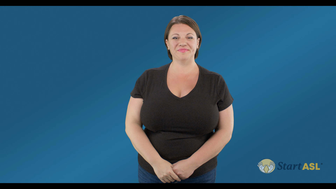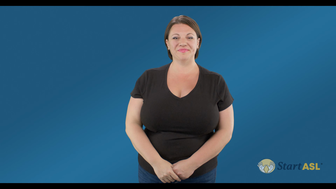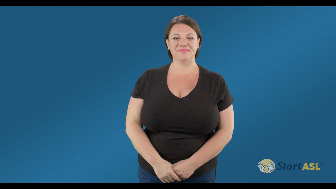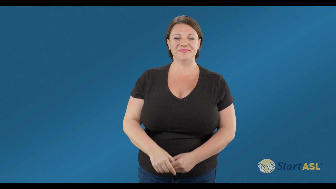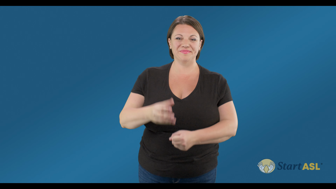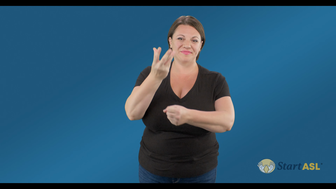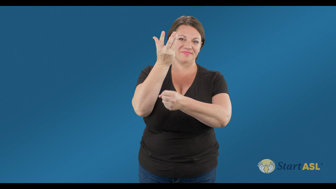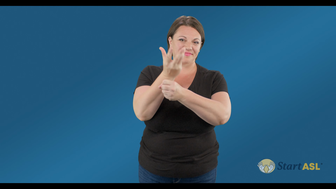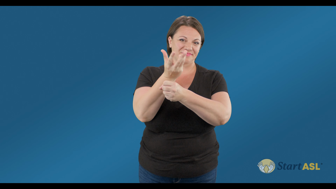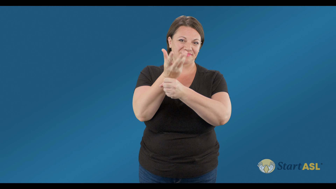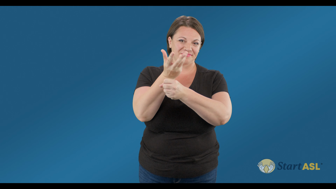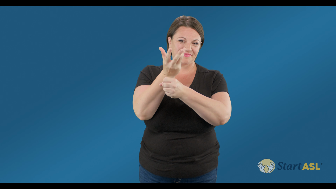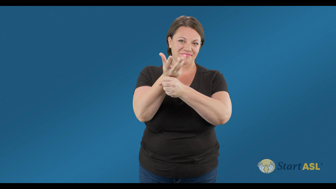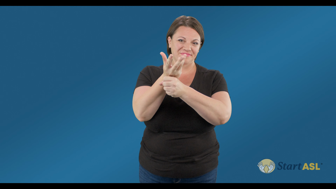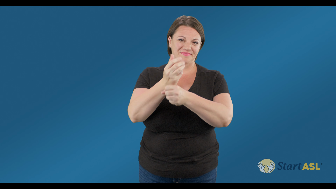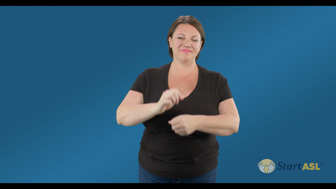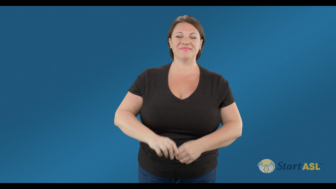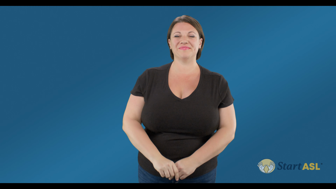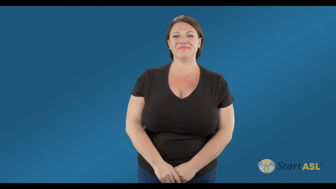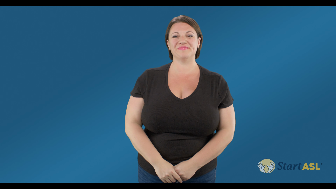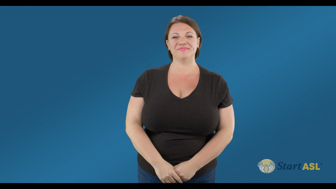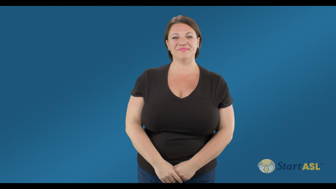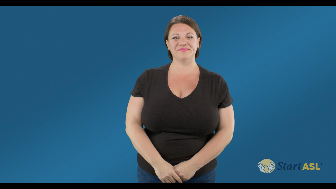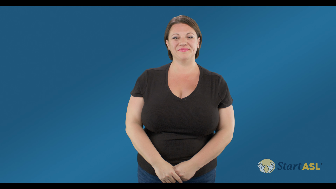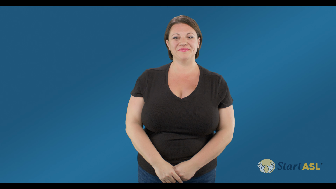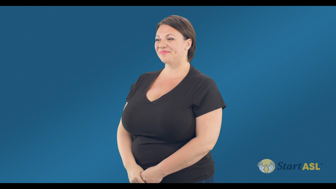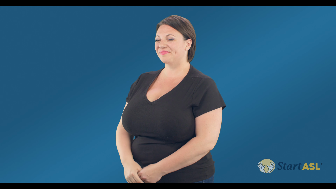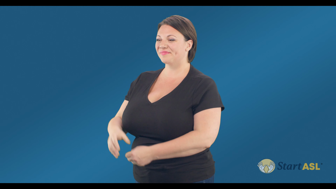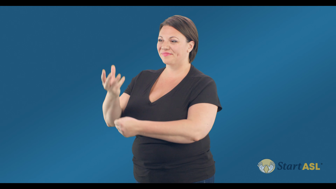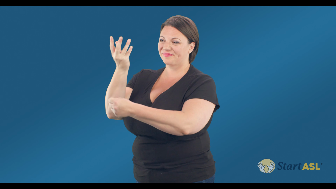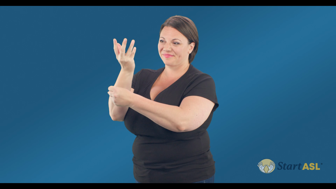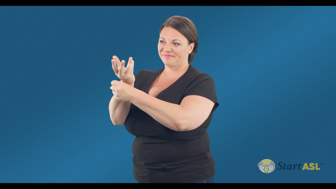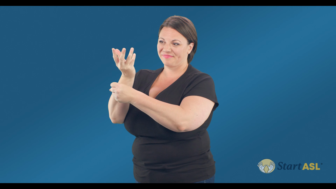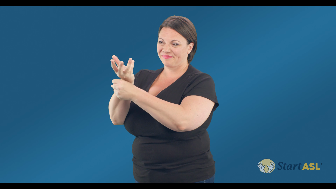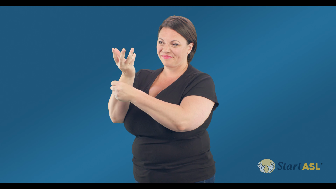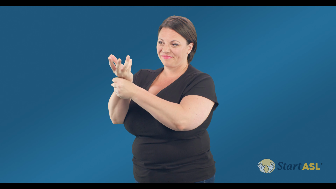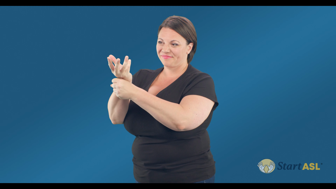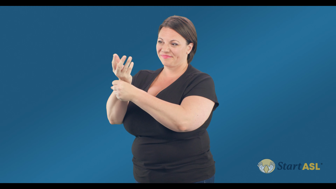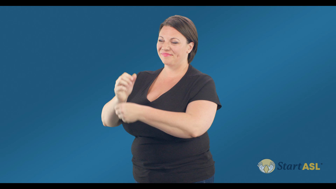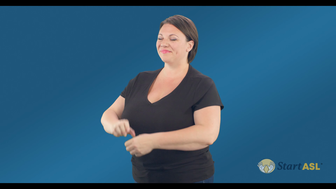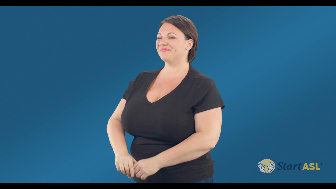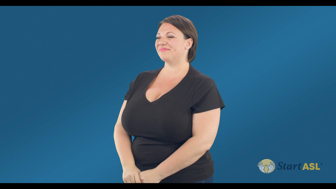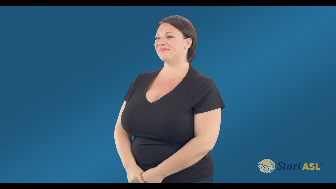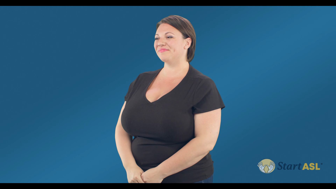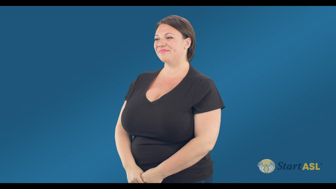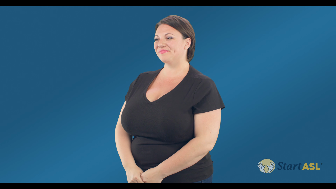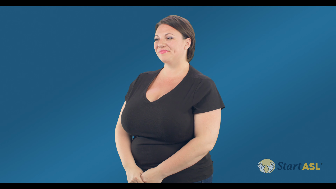pineapple